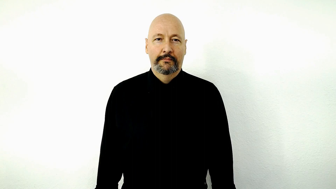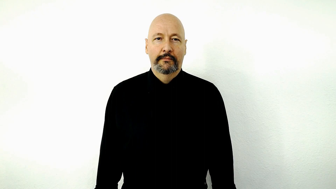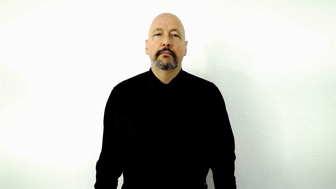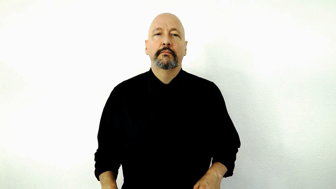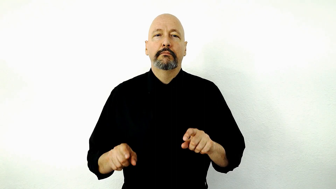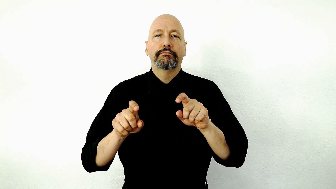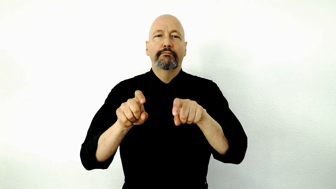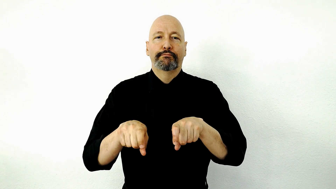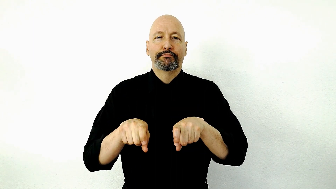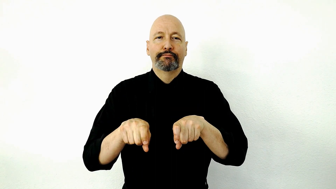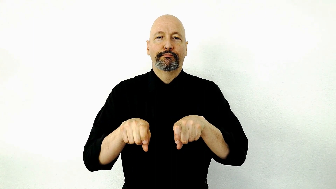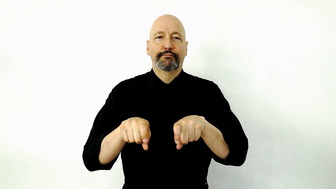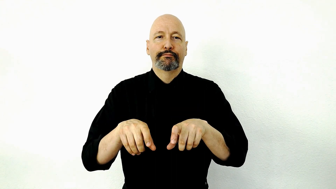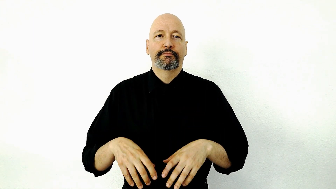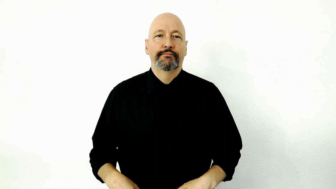legs-[relaxed]